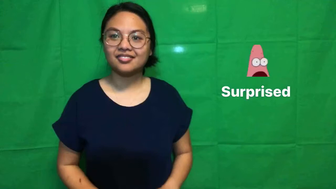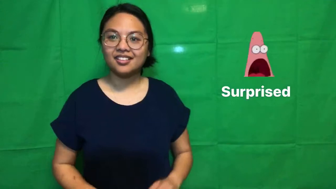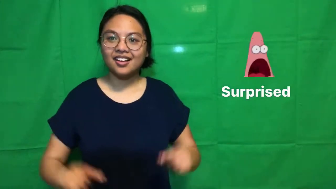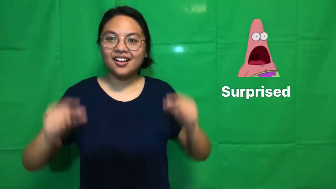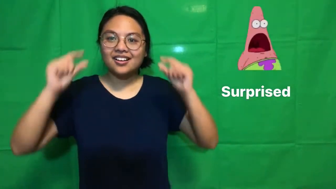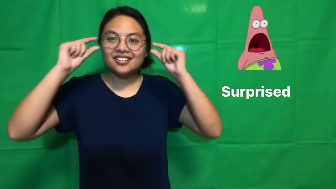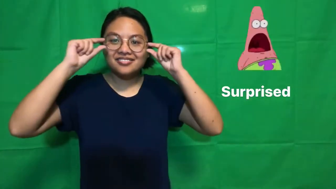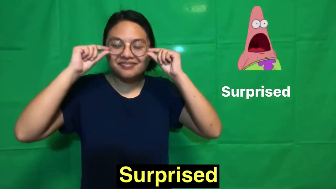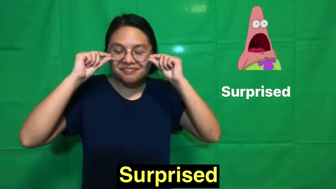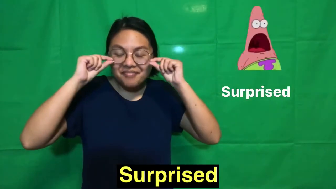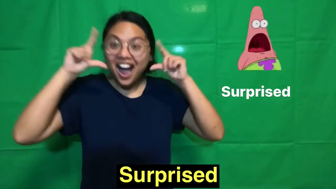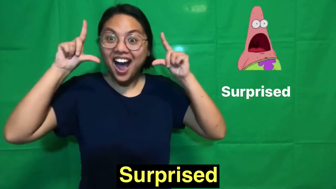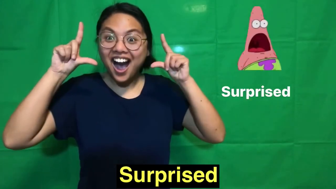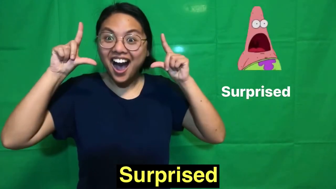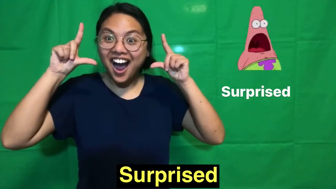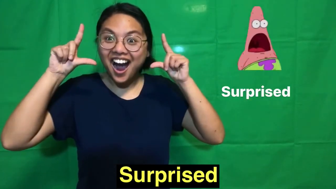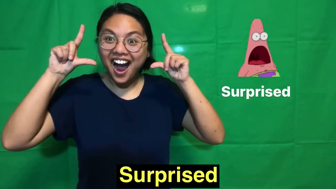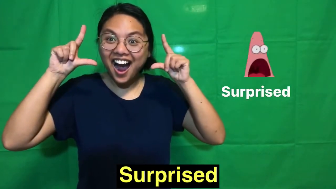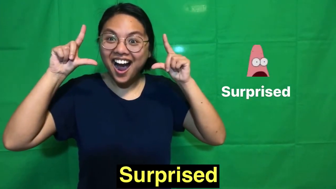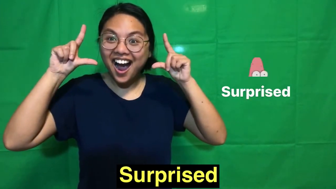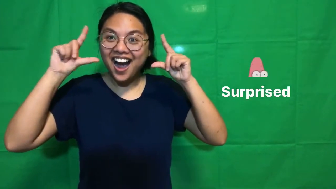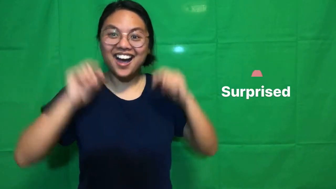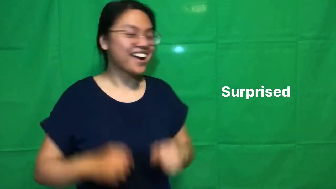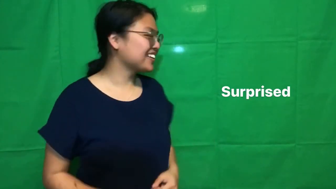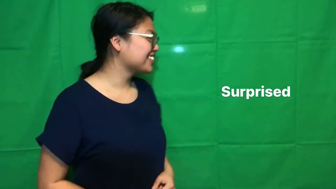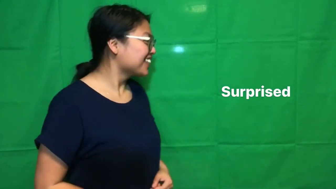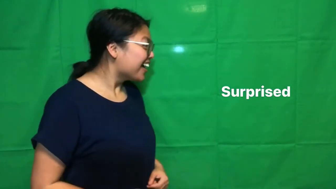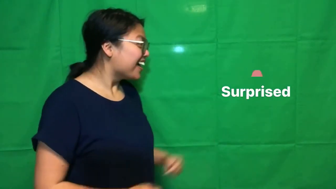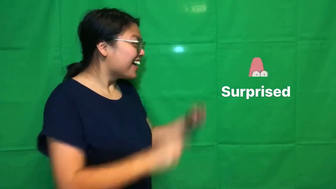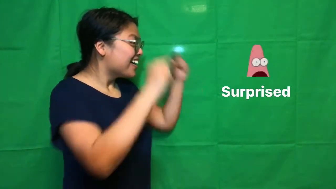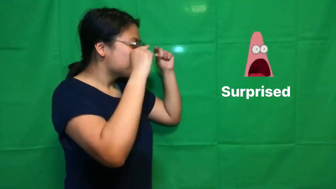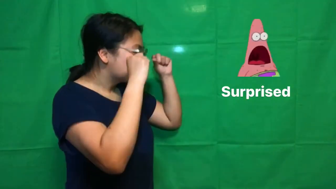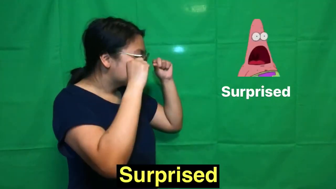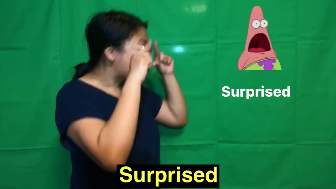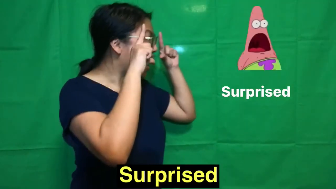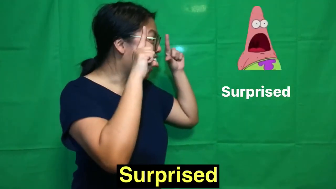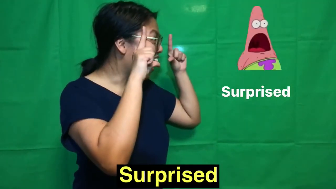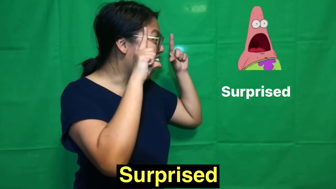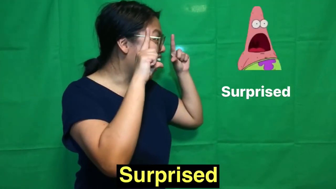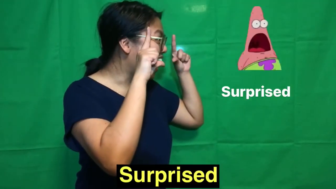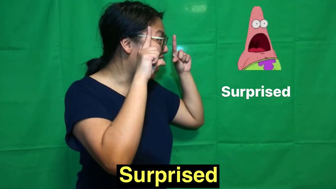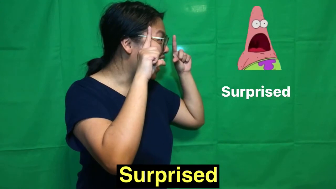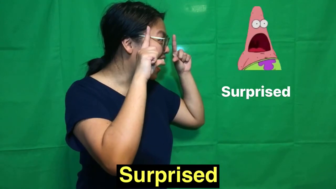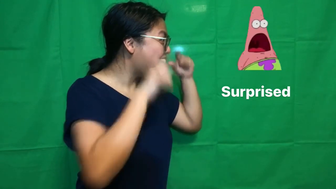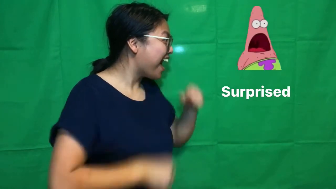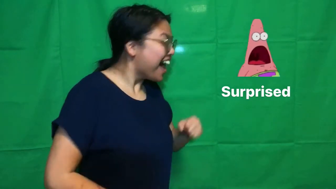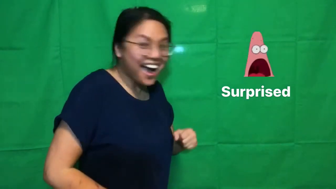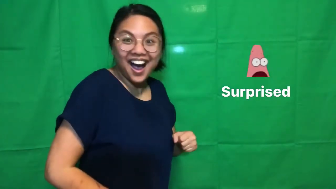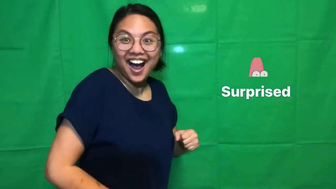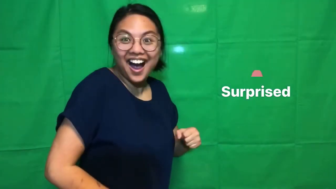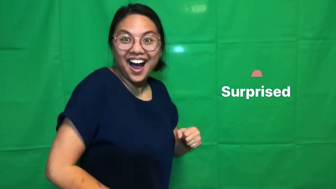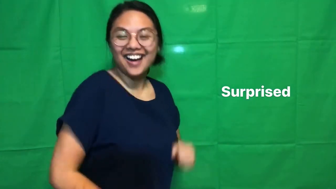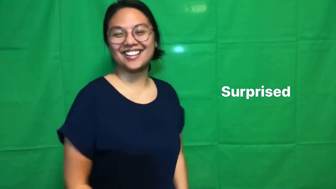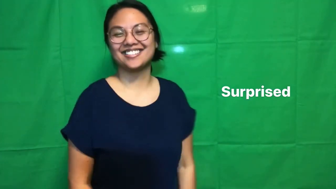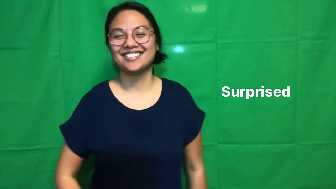SURPRISED